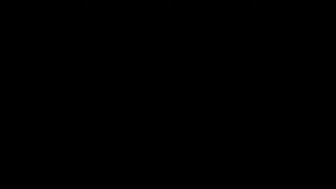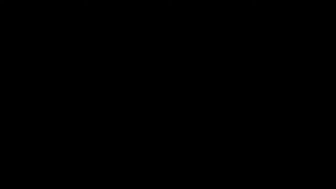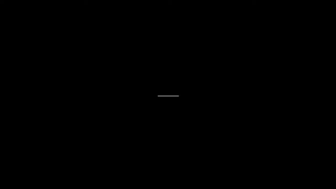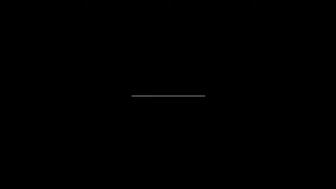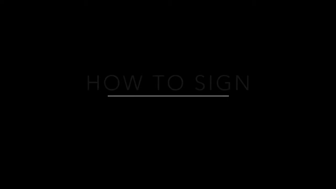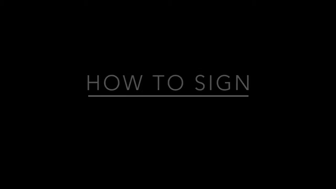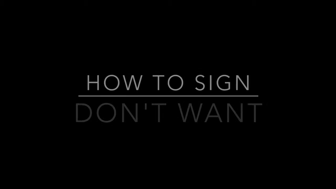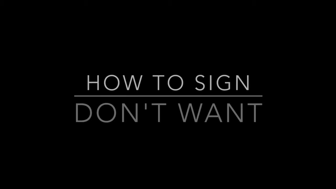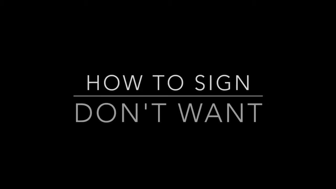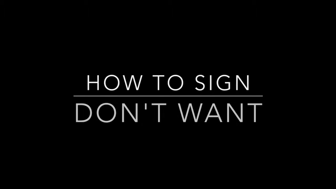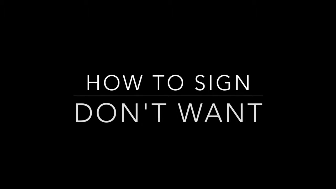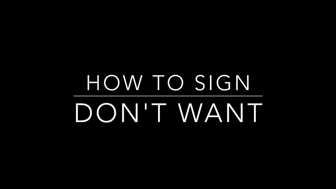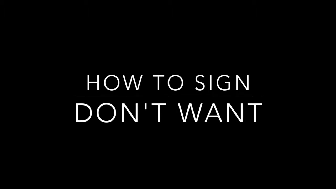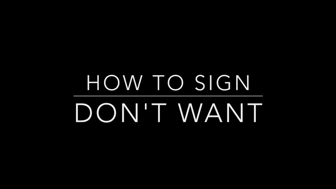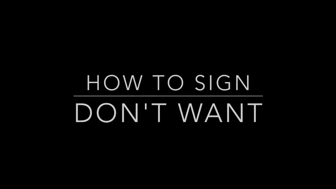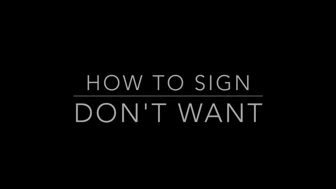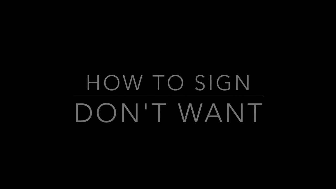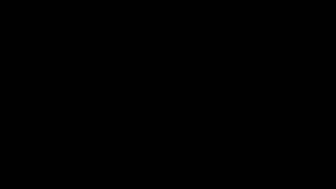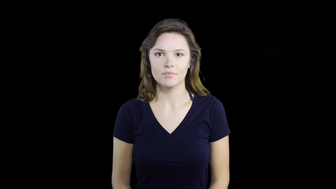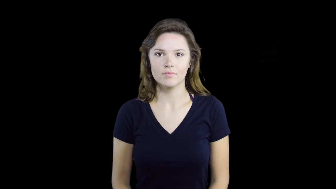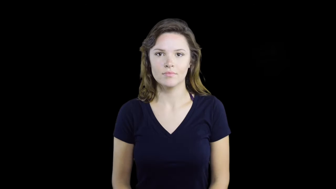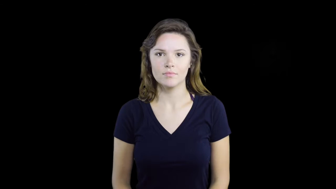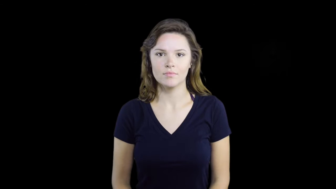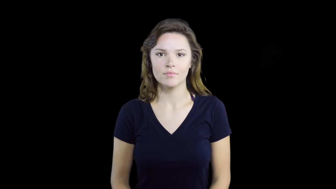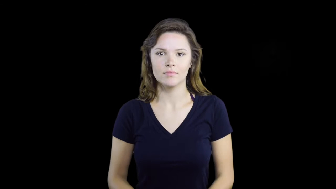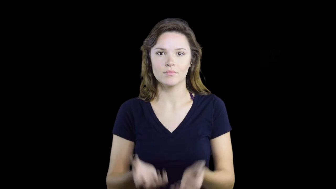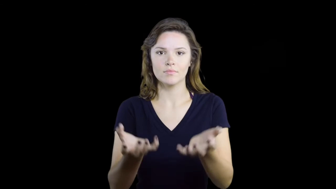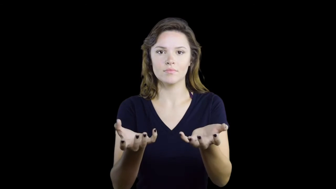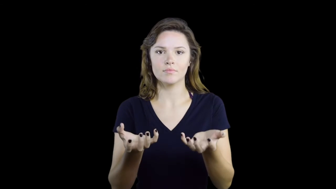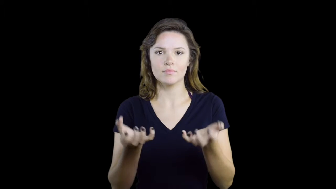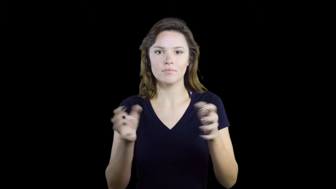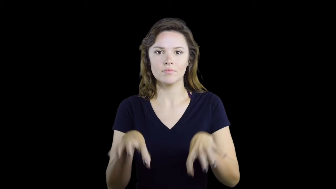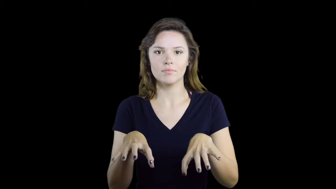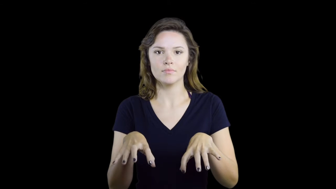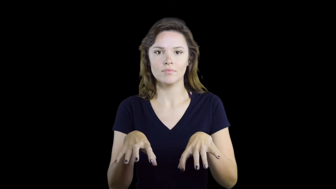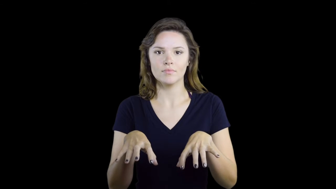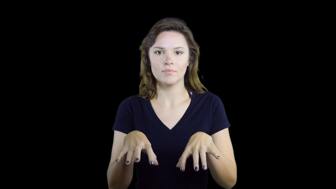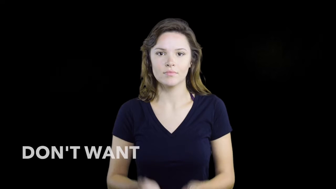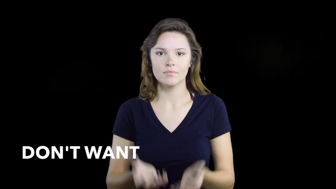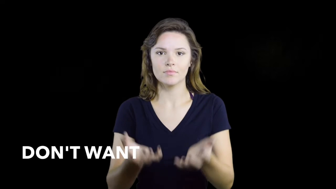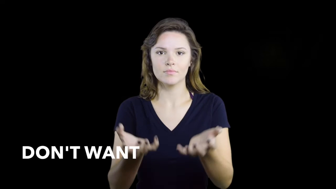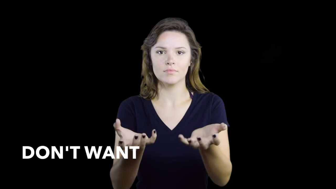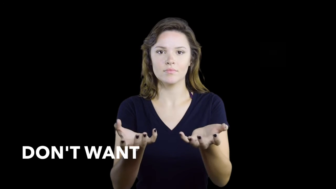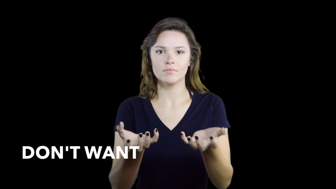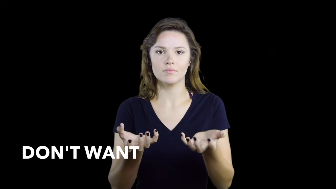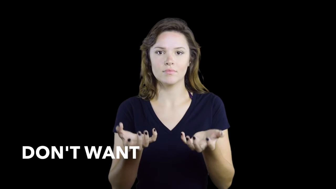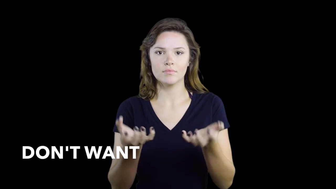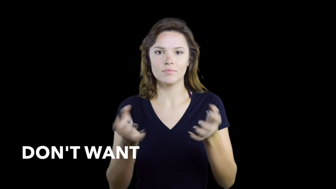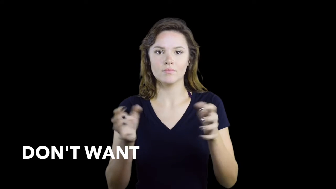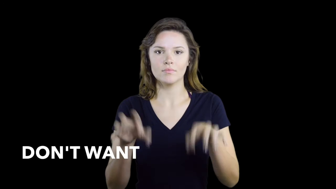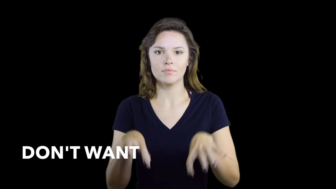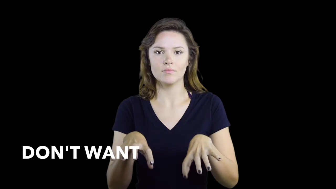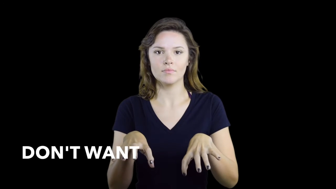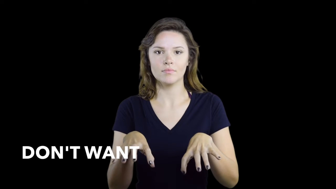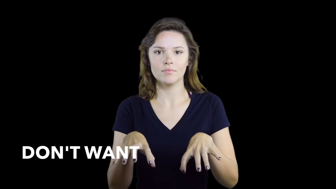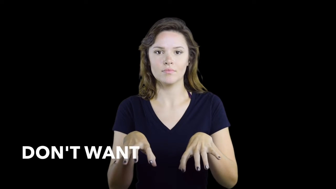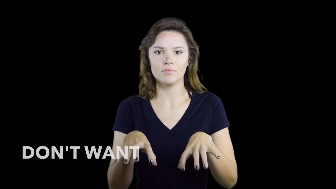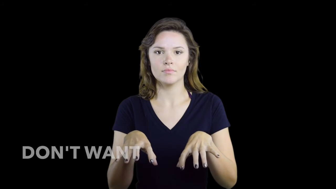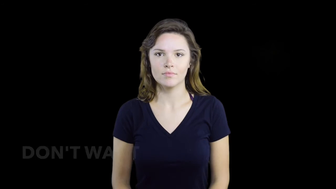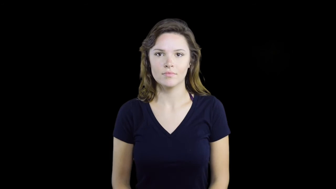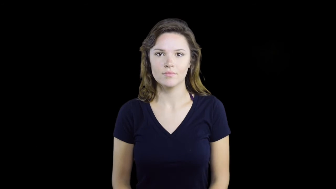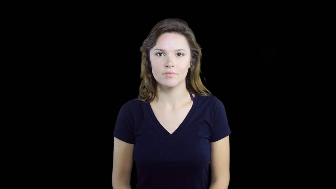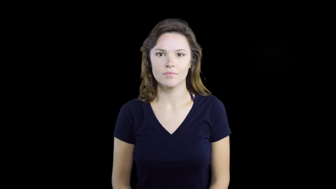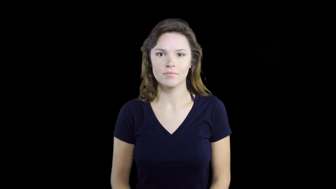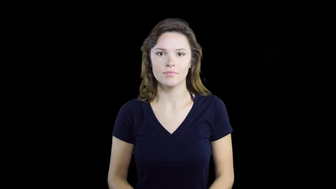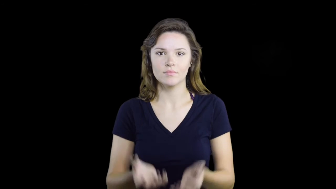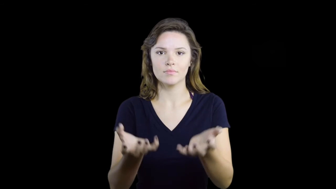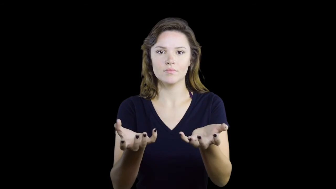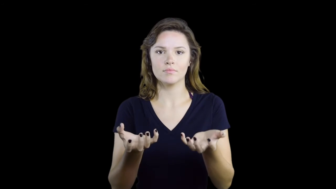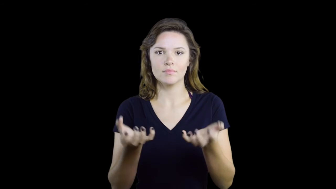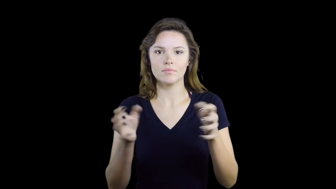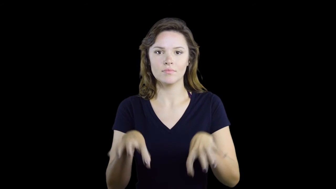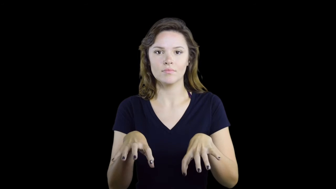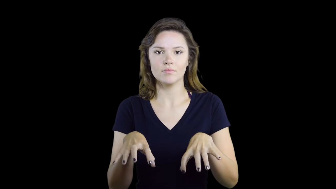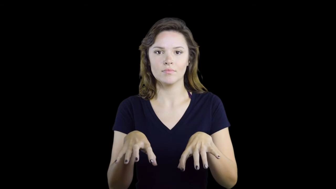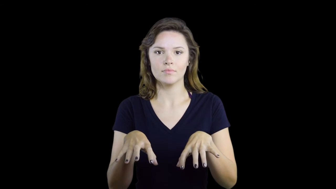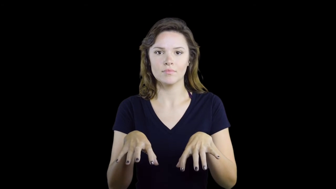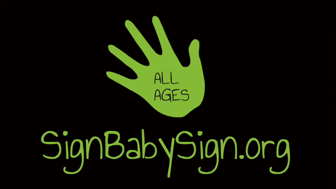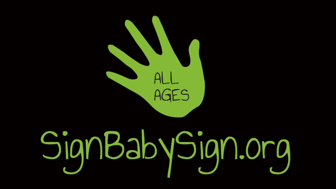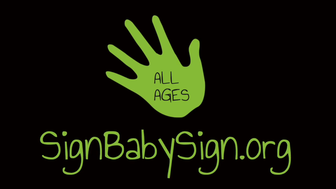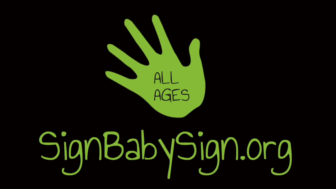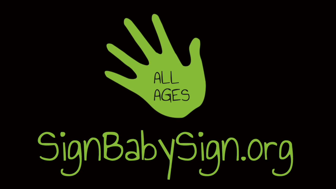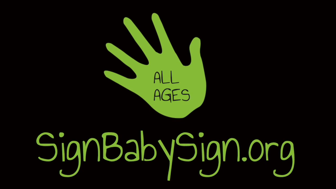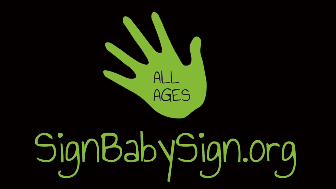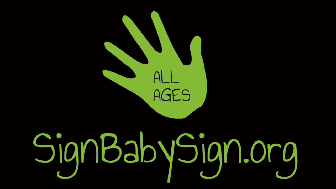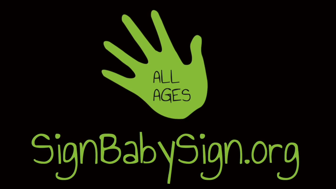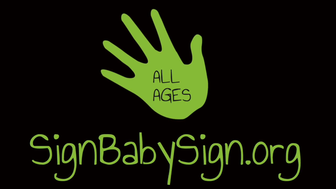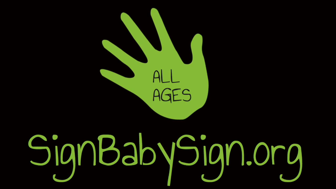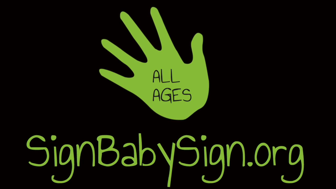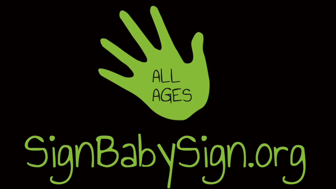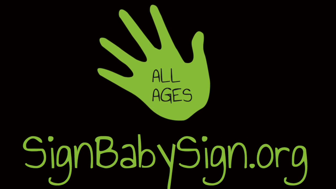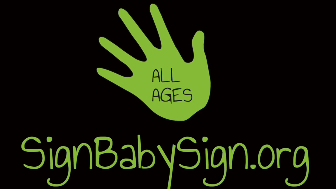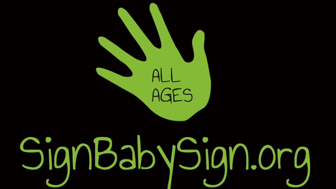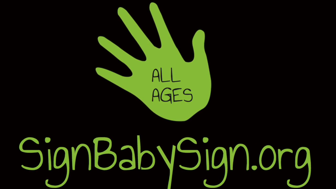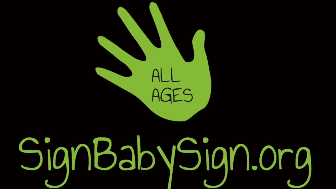Don't Want